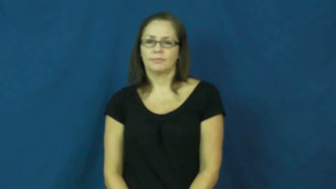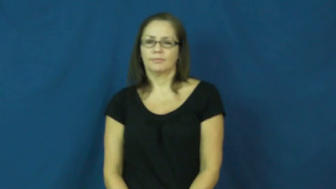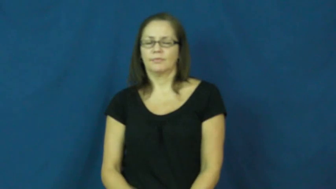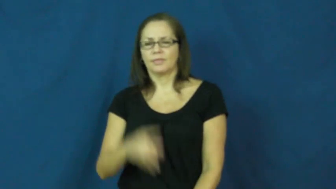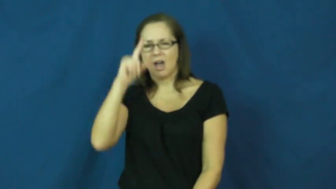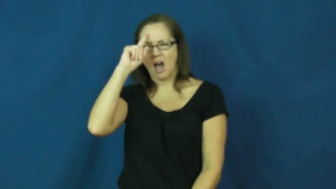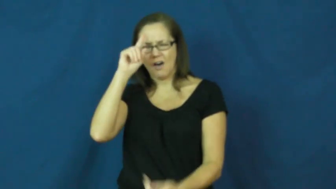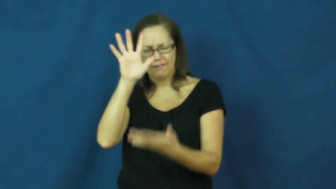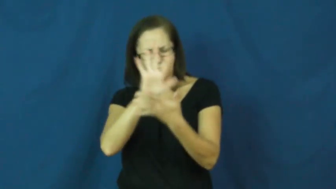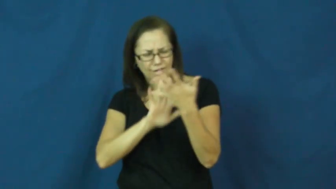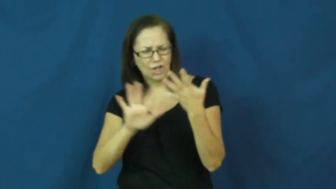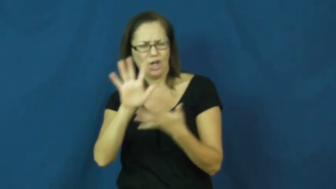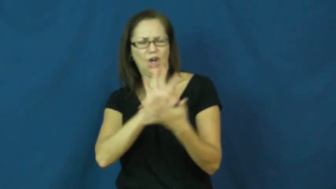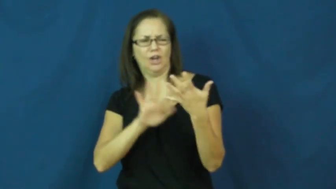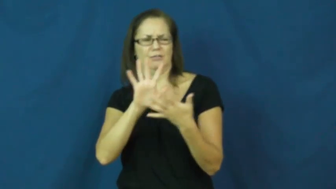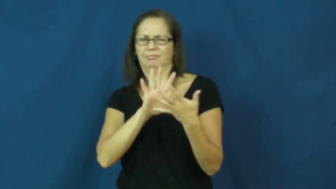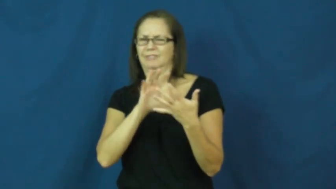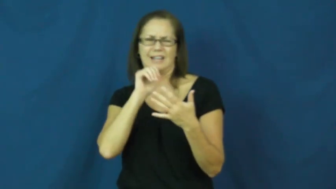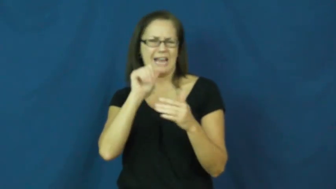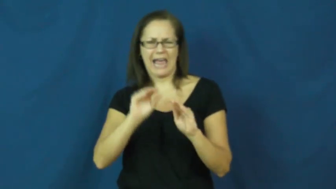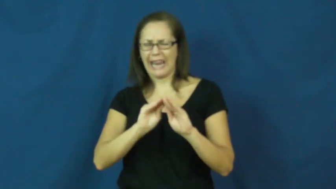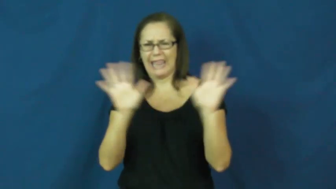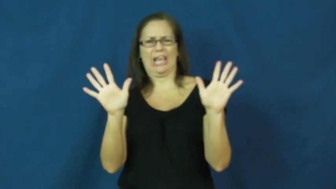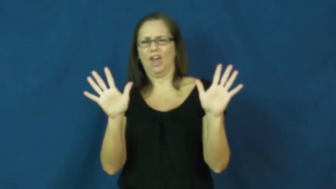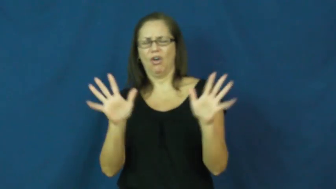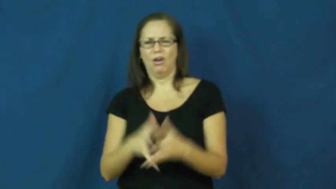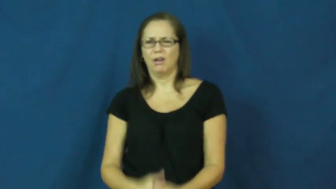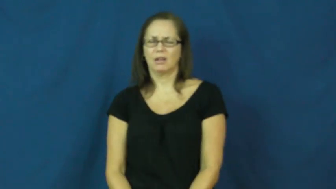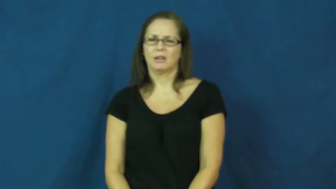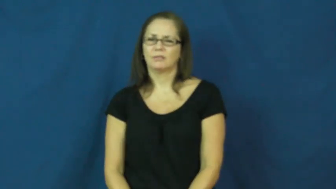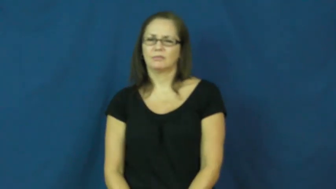clear as mud